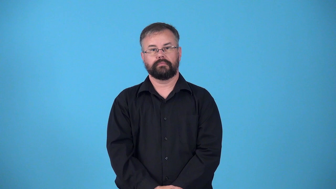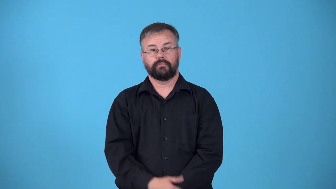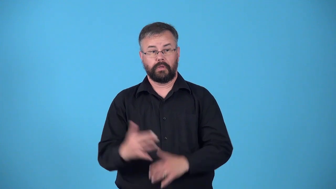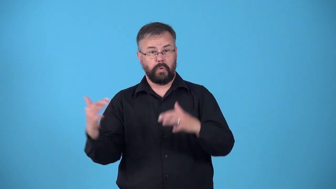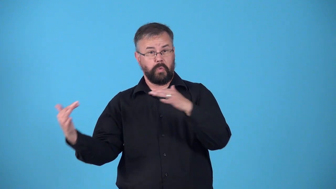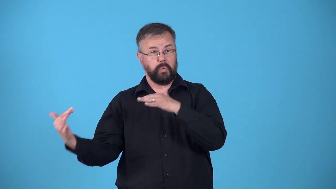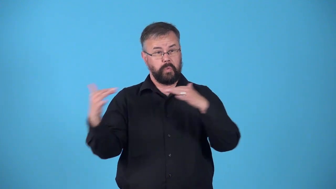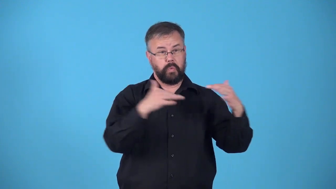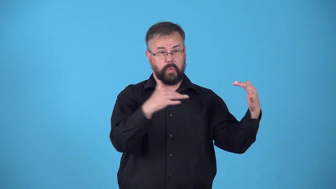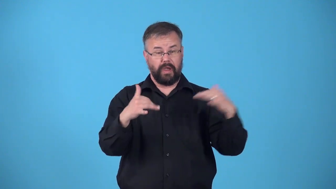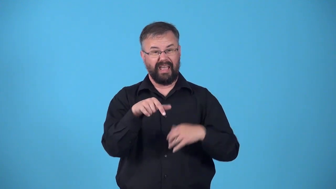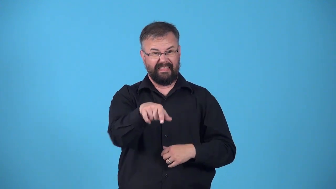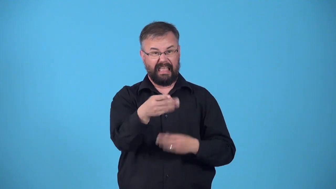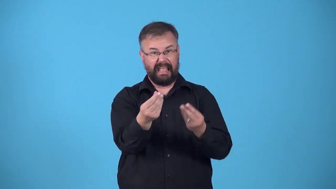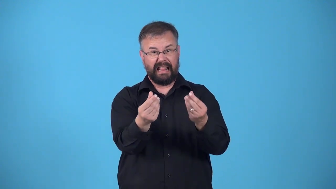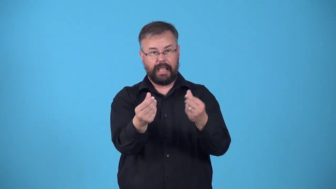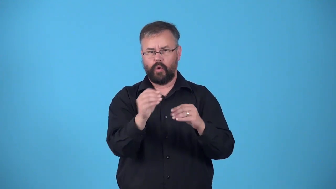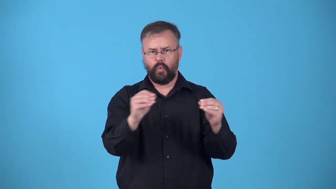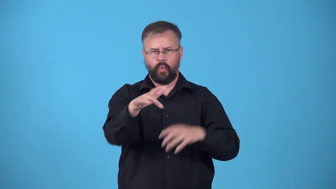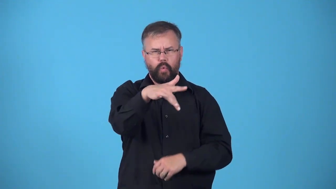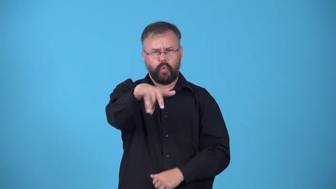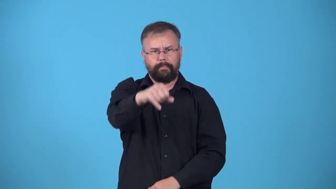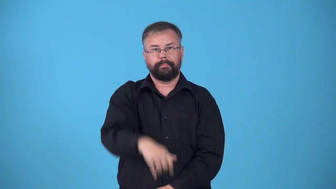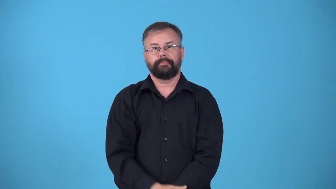no man's land